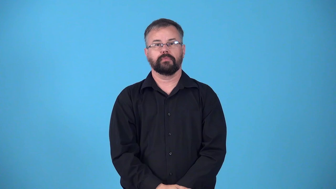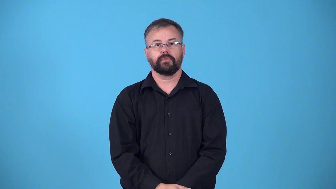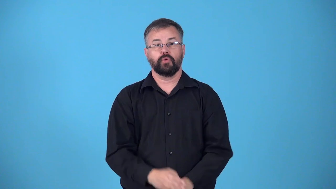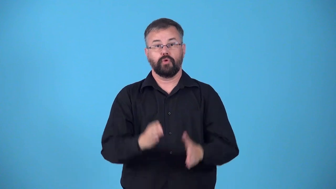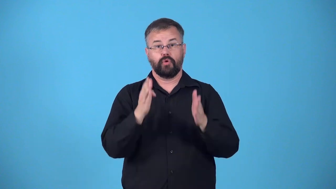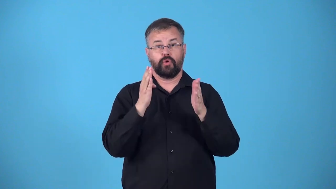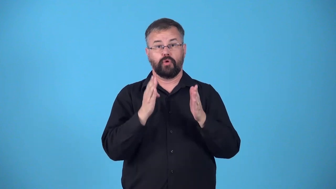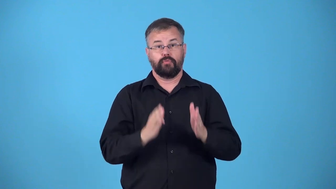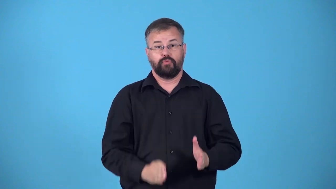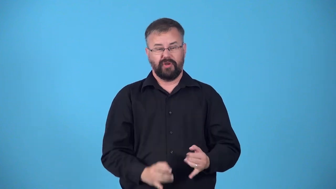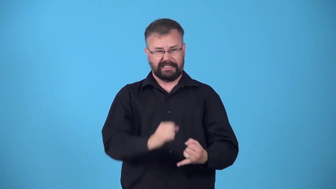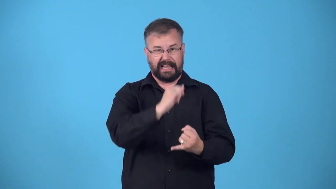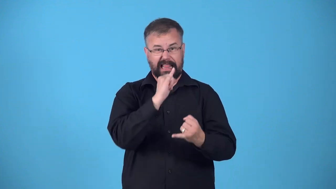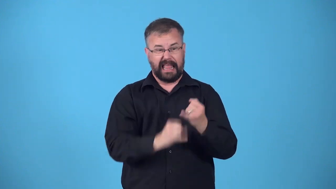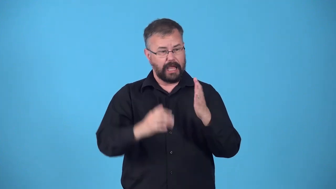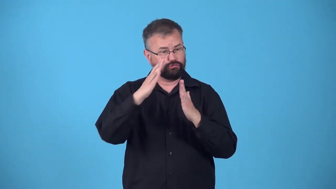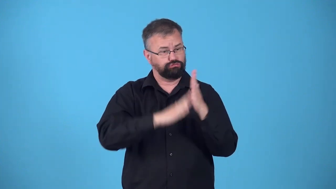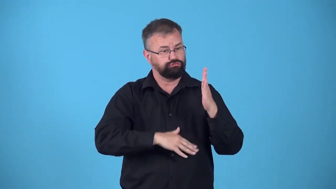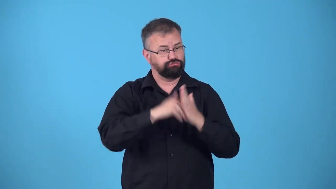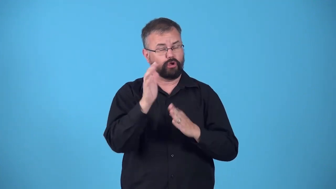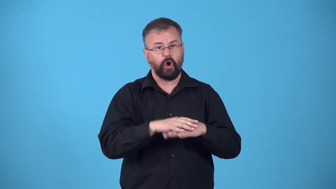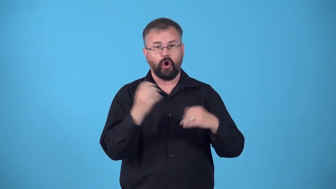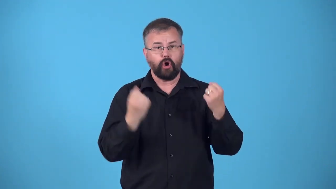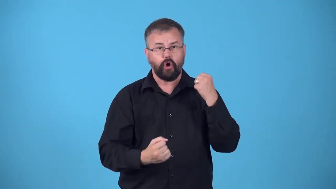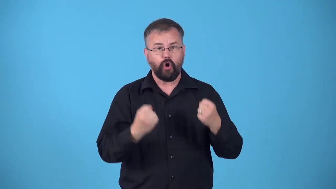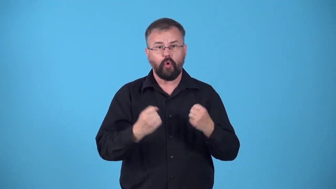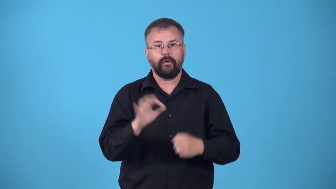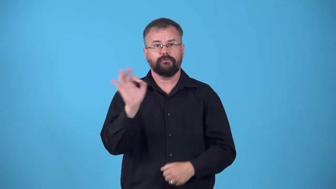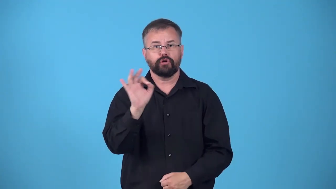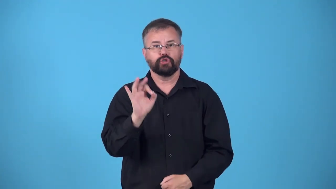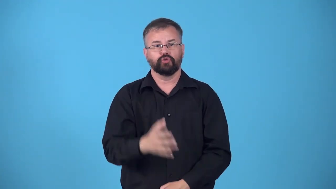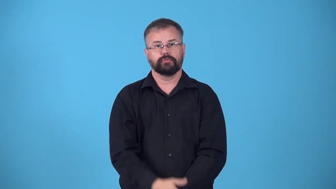finisher